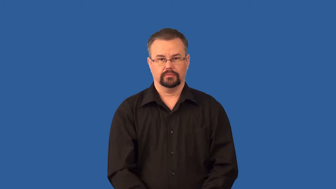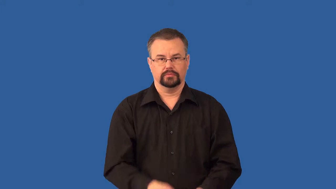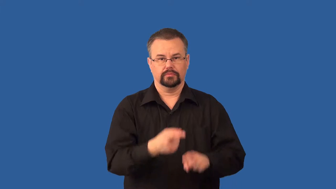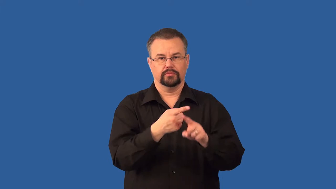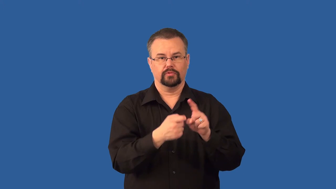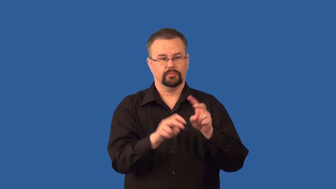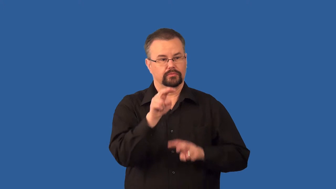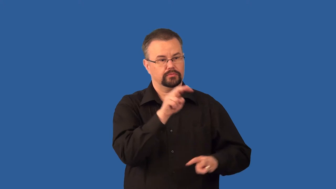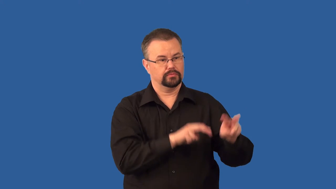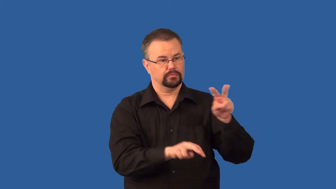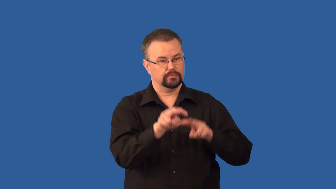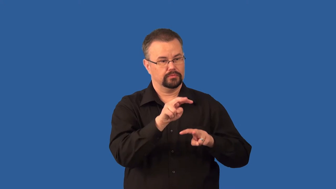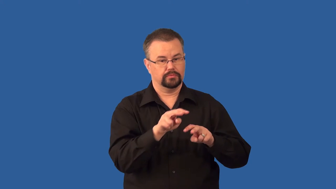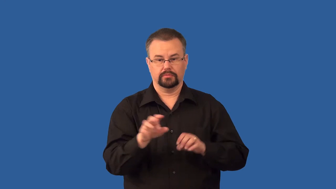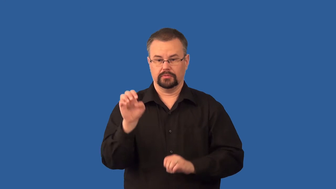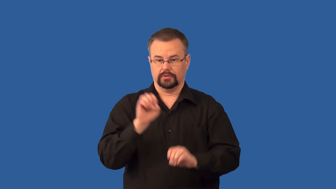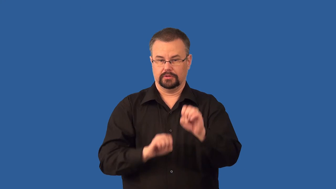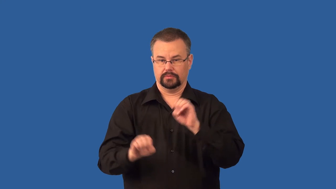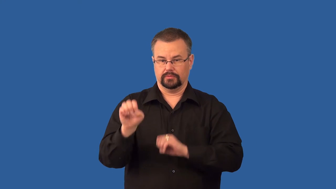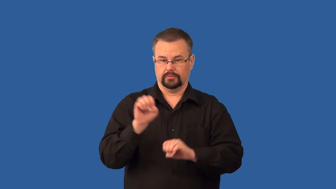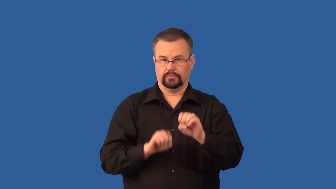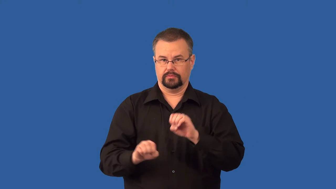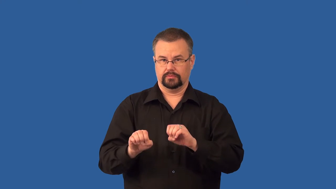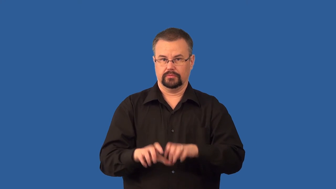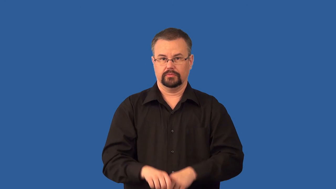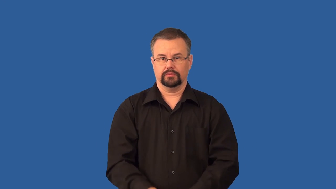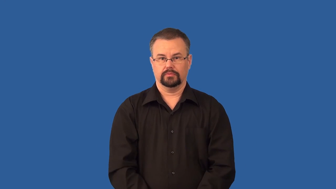empirical